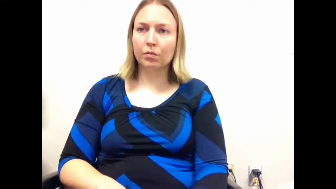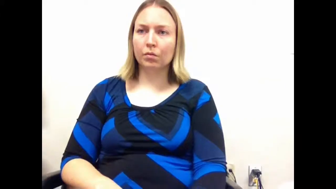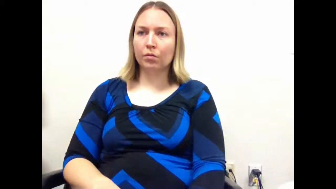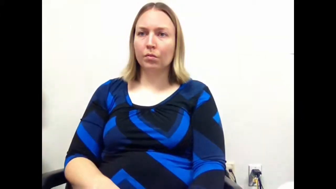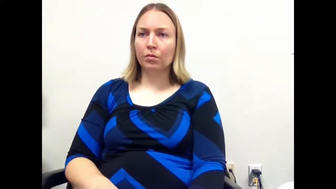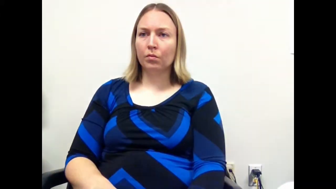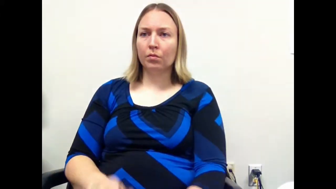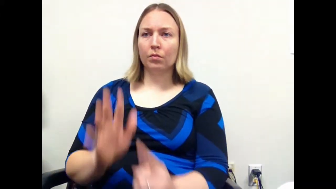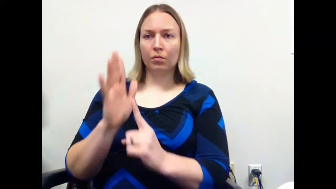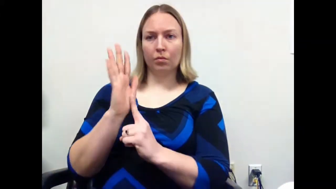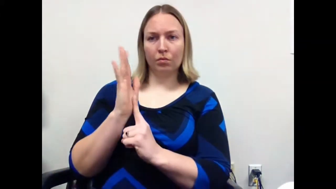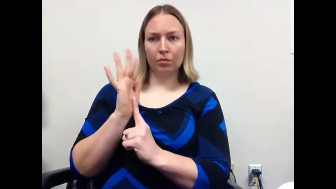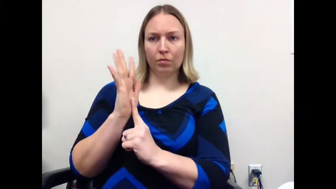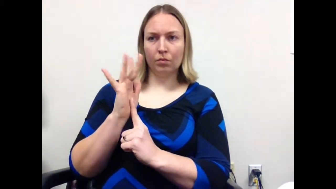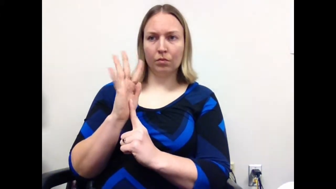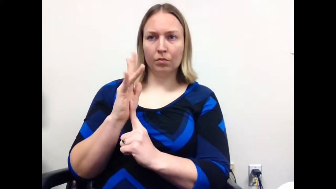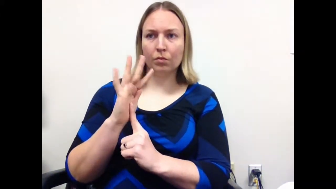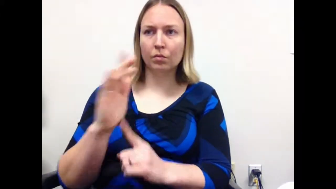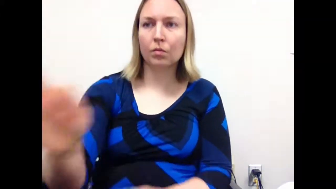CANDLE